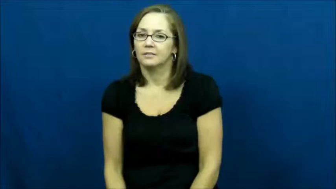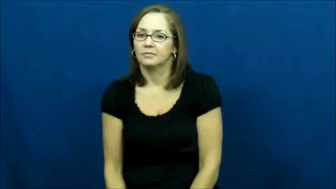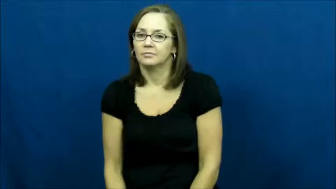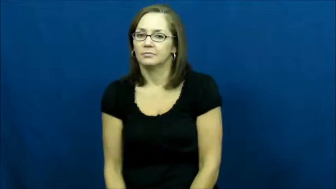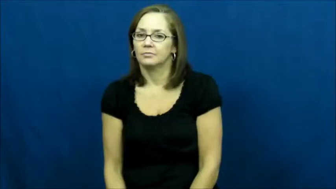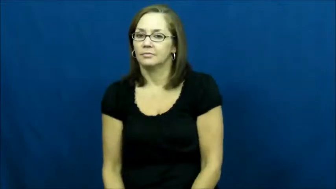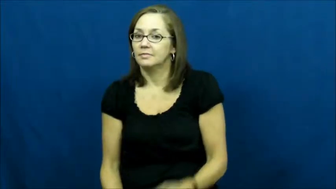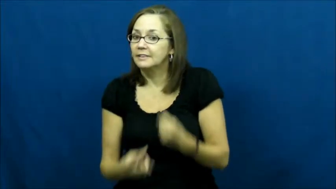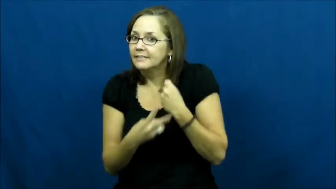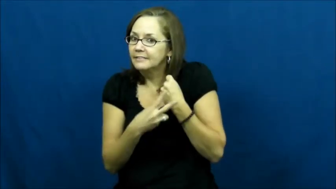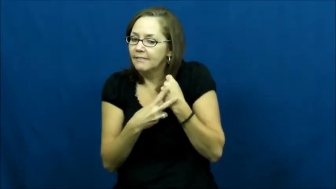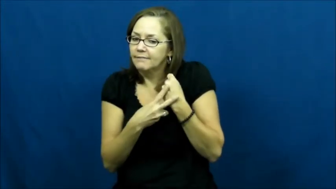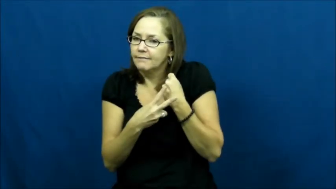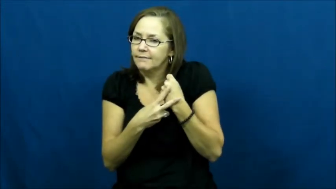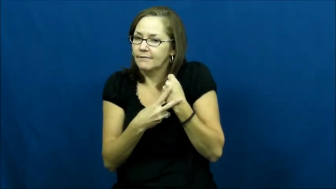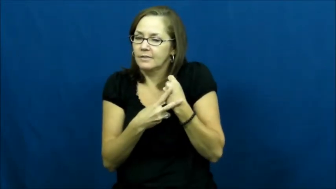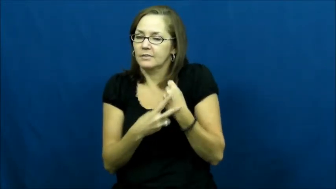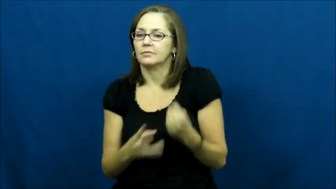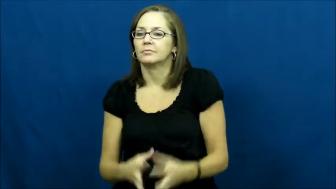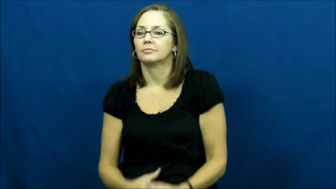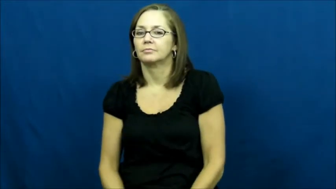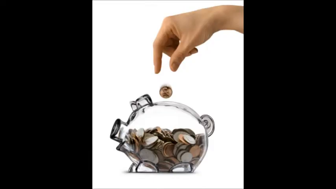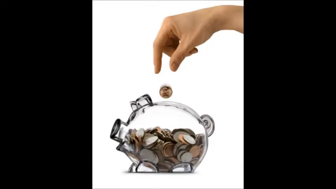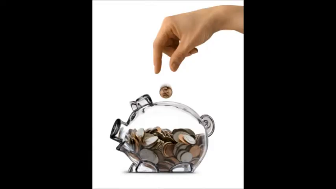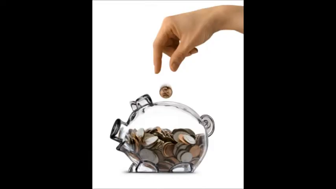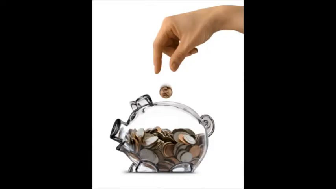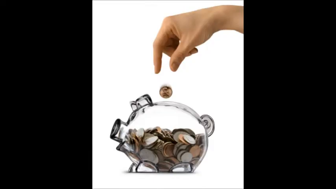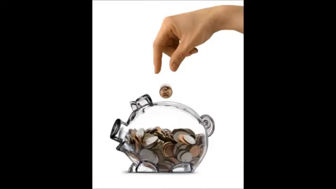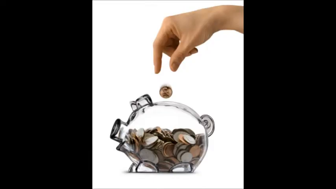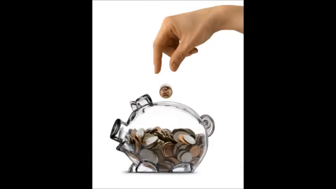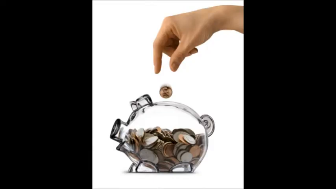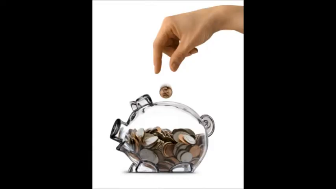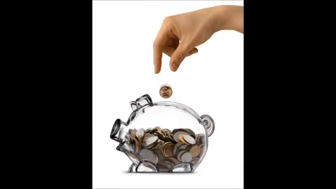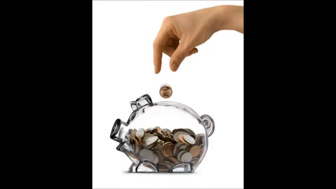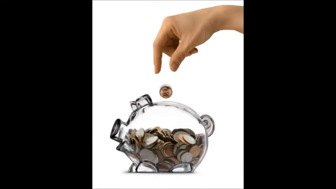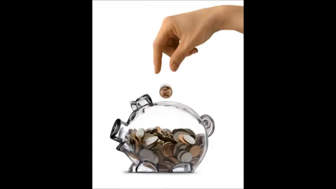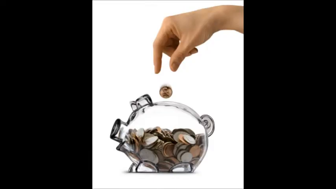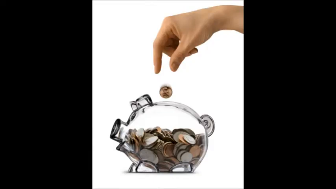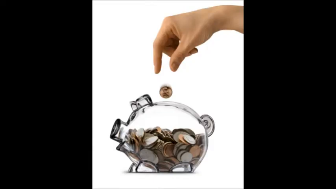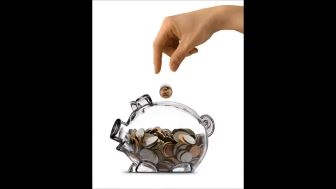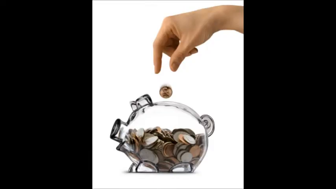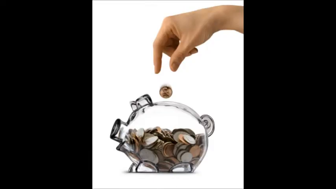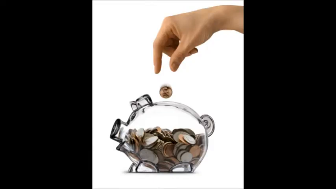save,keep,save on,salt away,sock away,save up